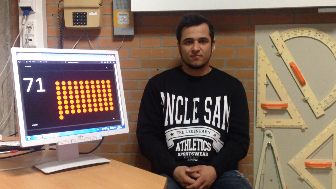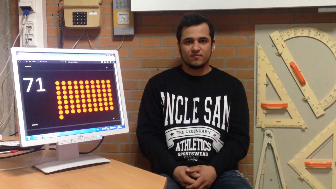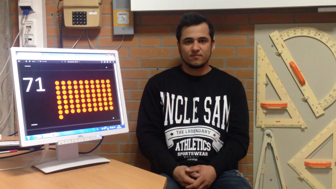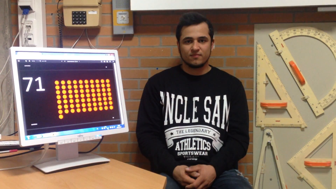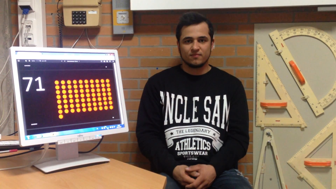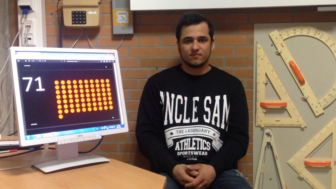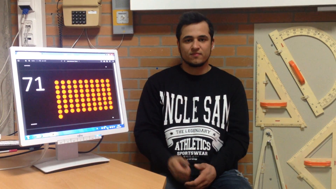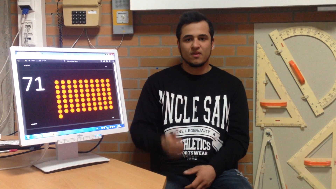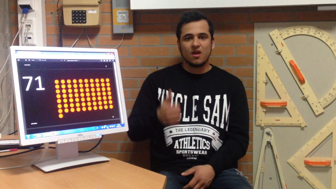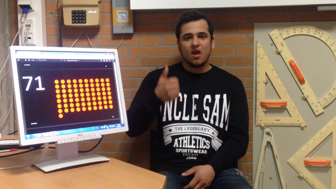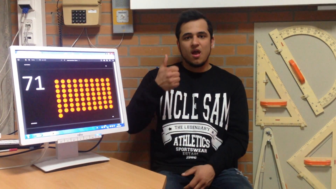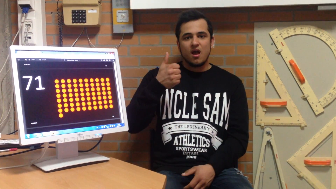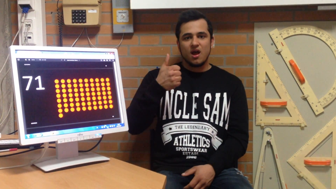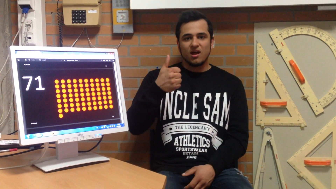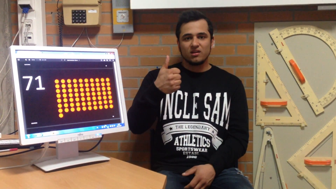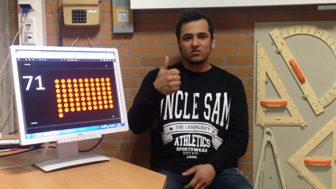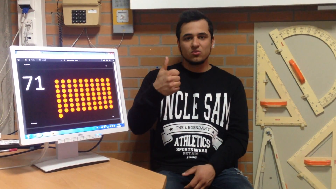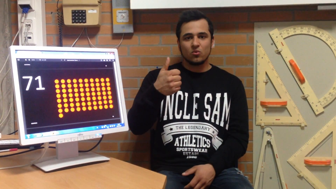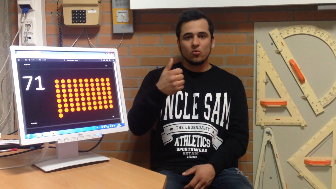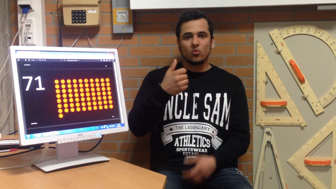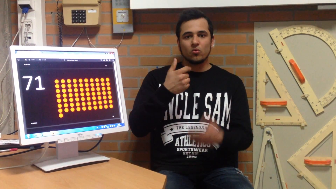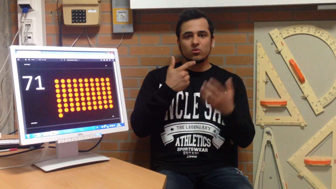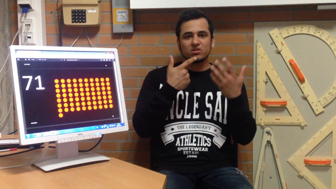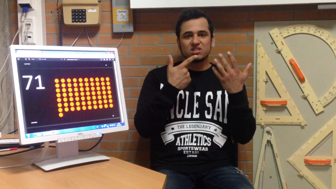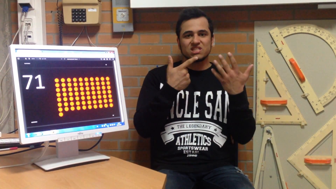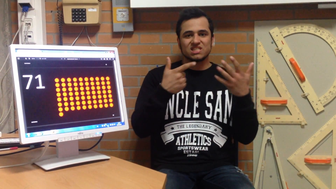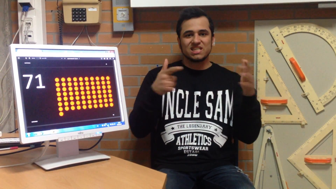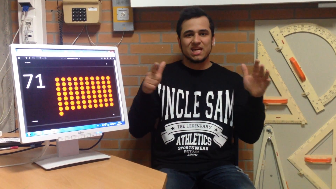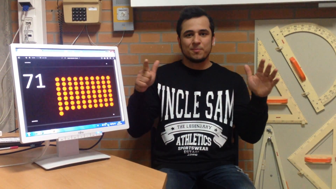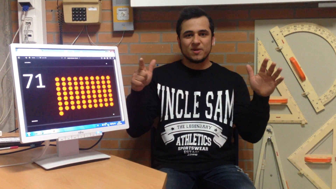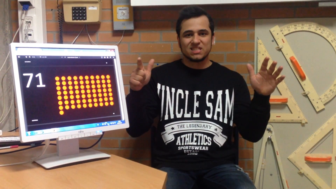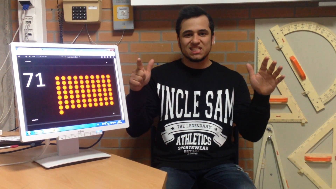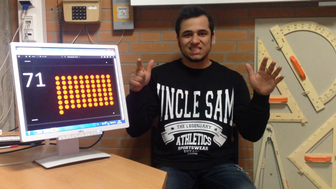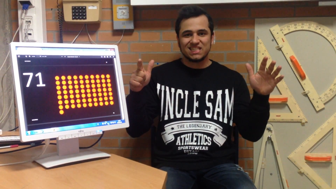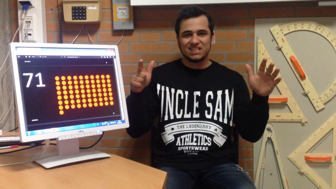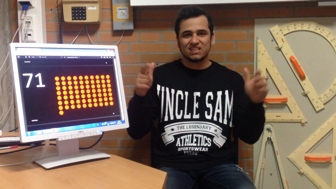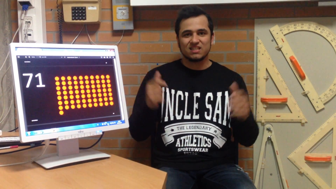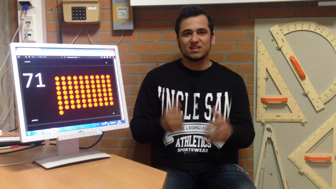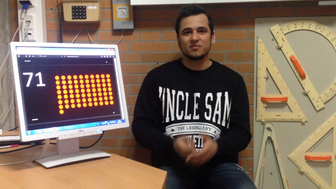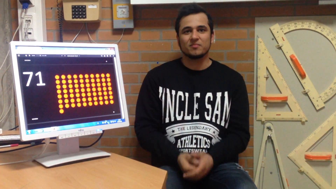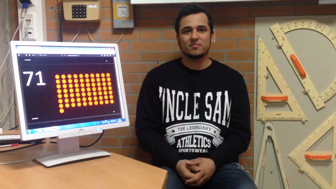number71